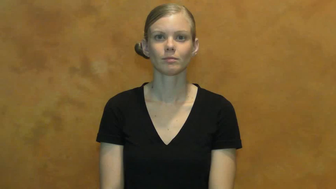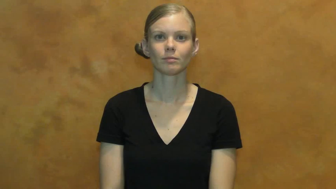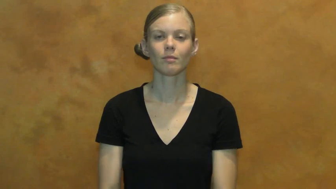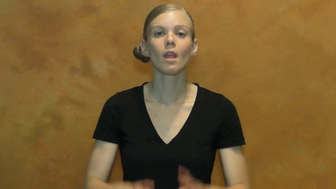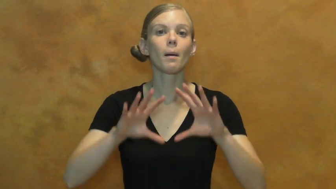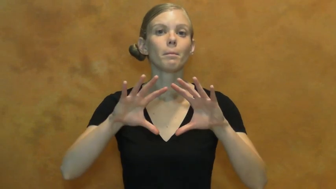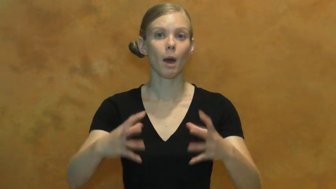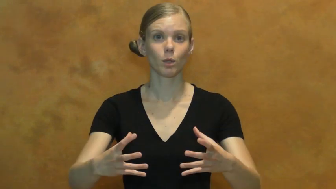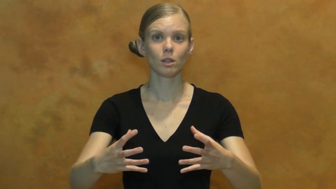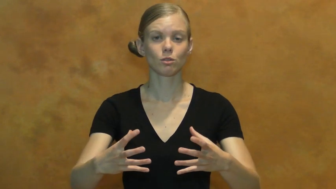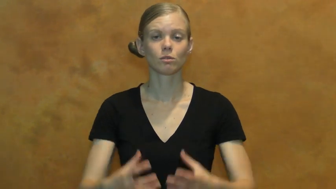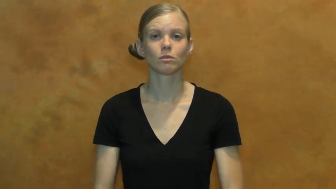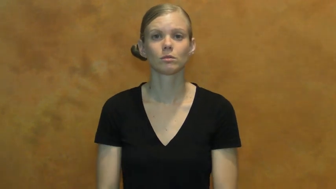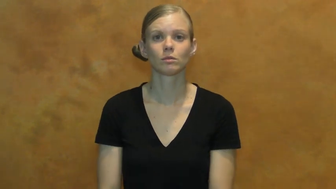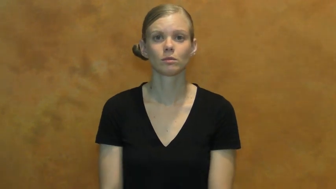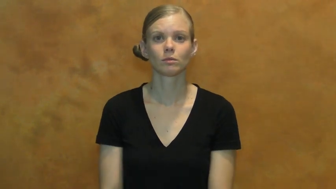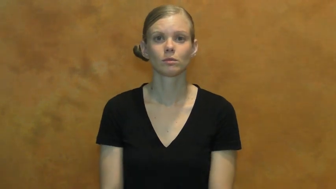population